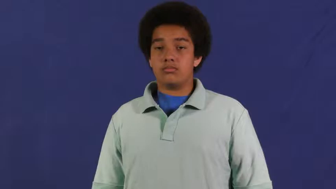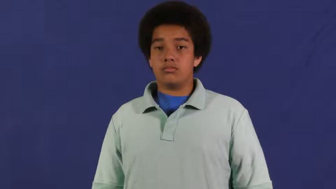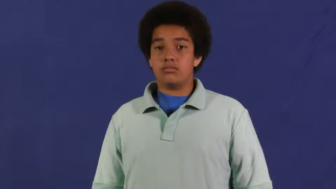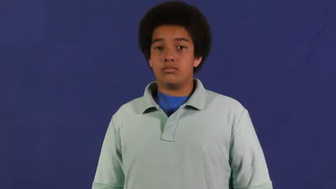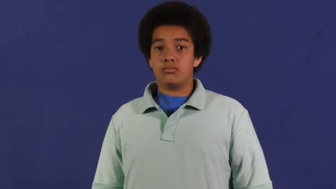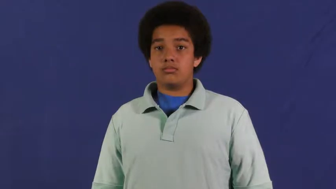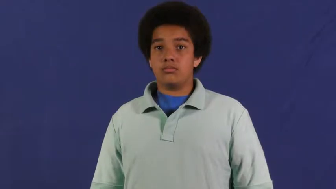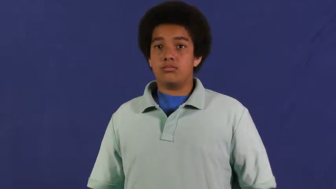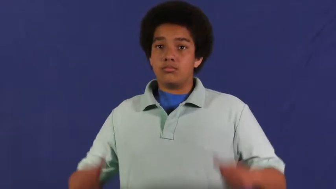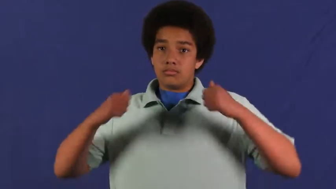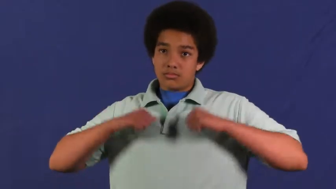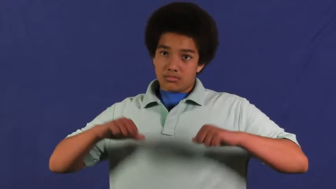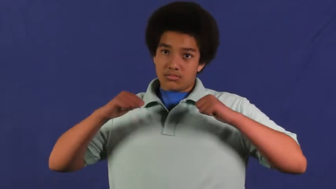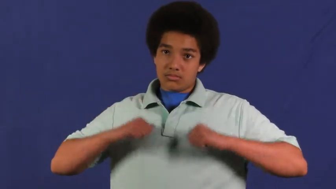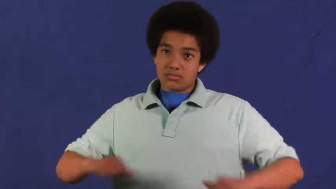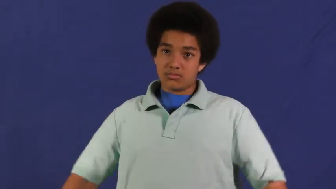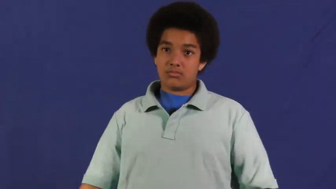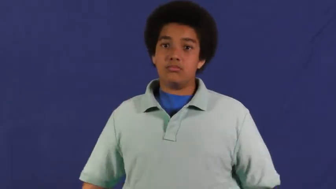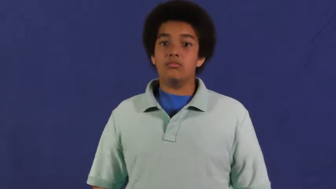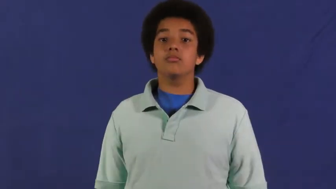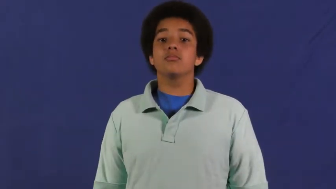shell-coat